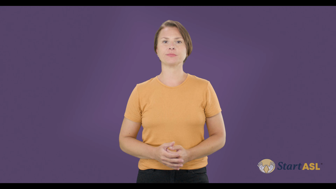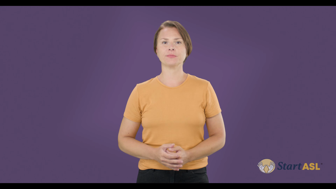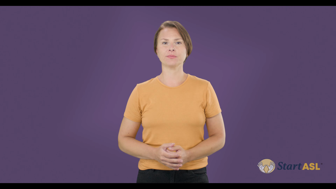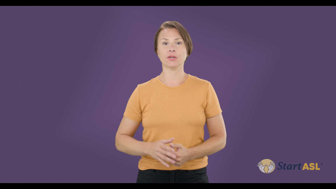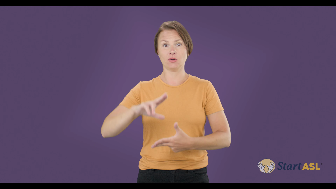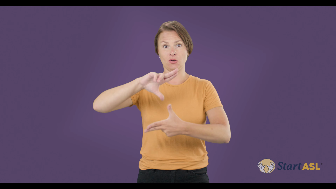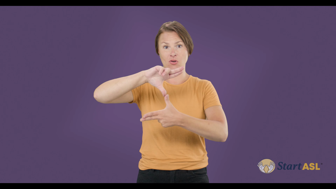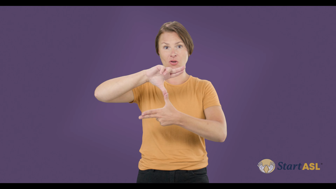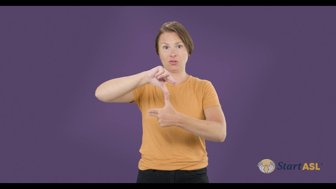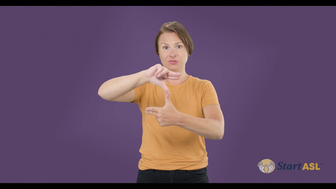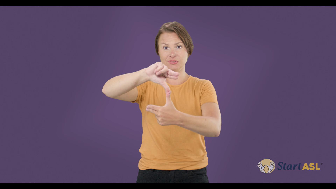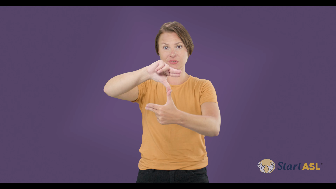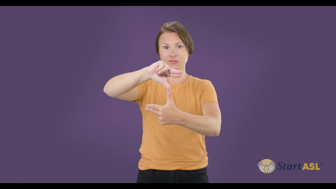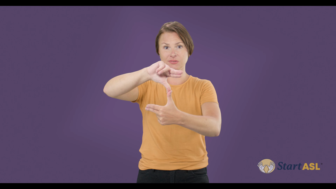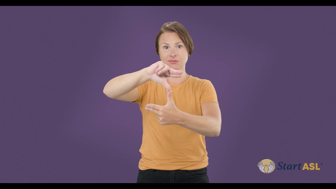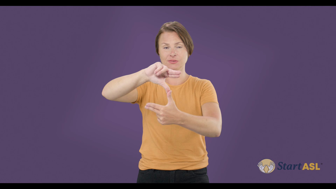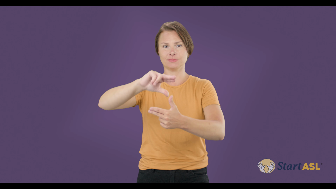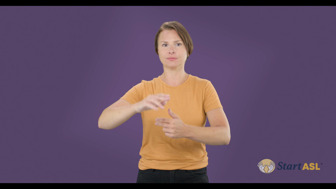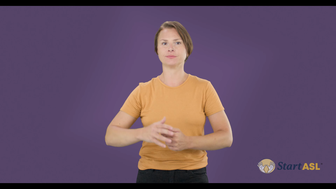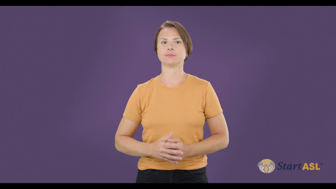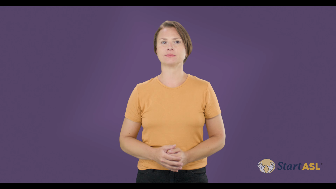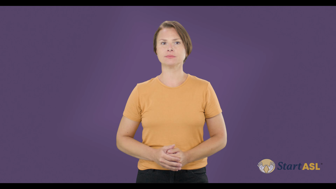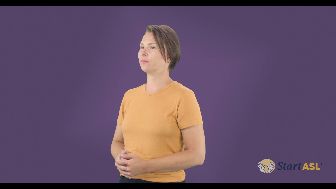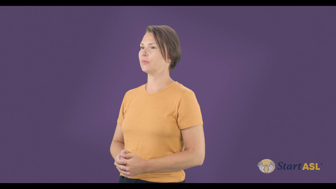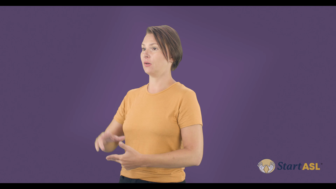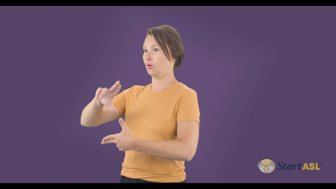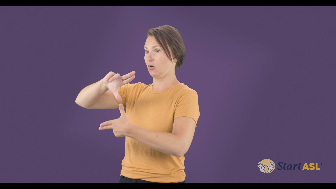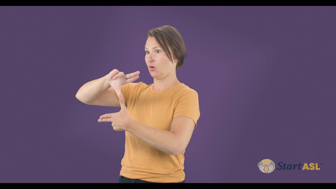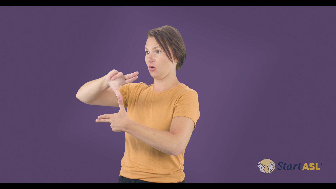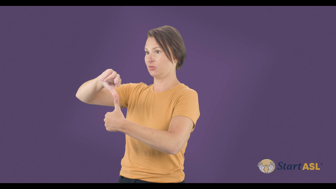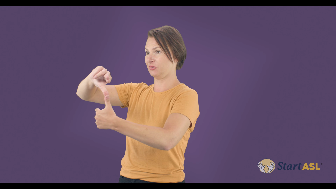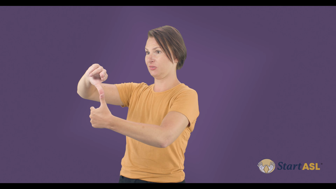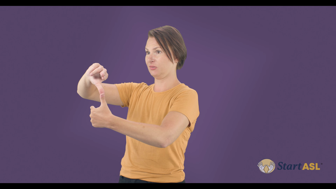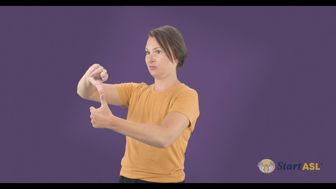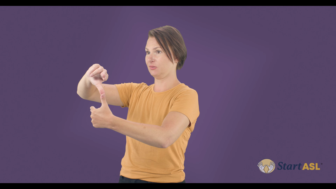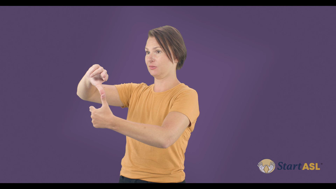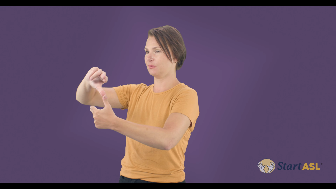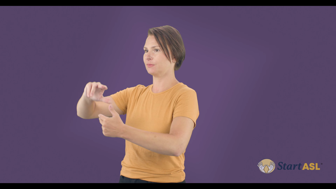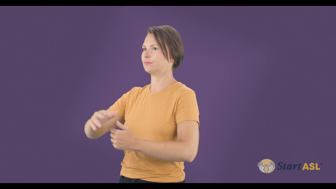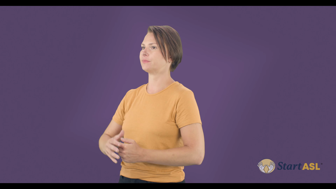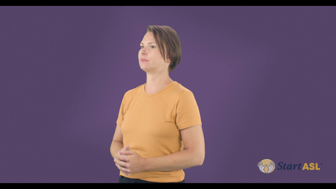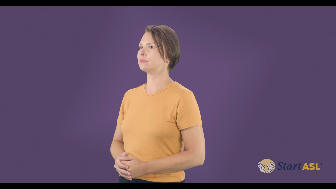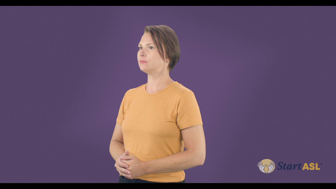hurricane